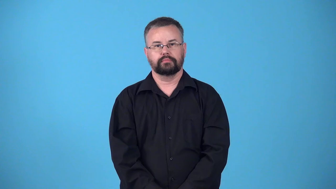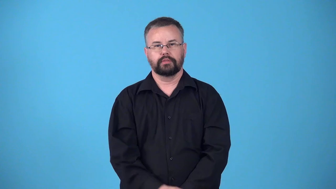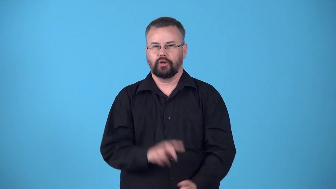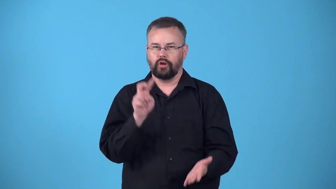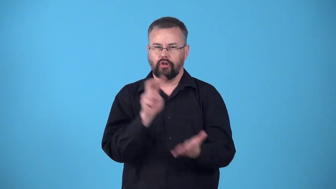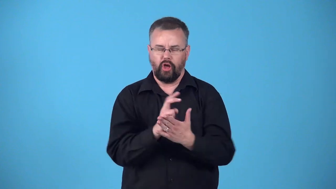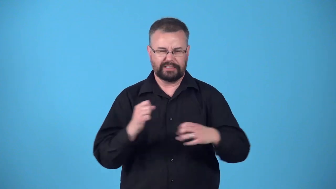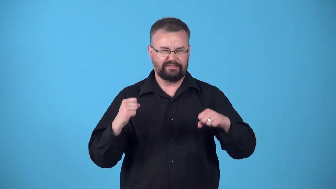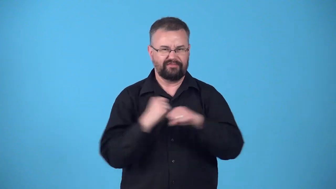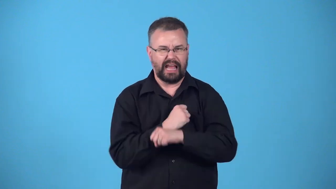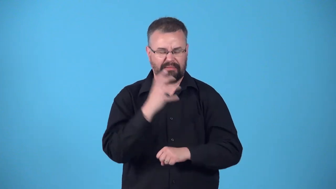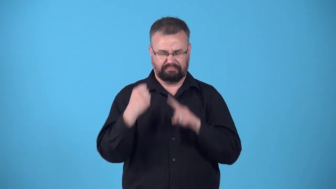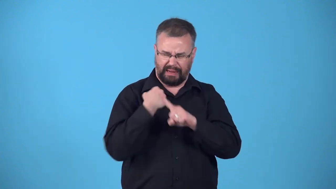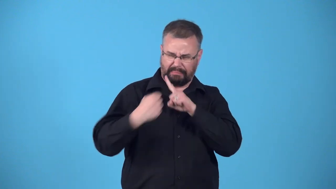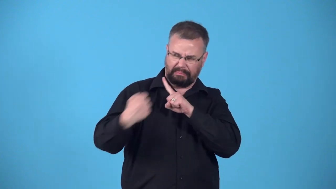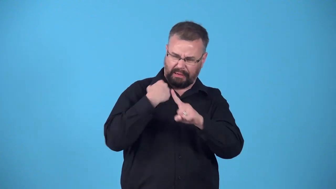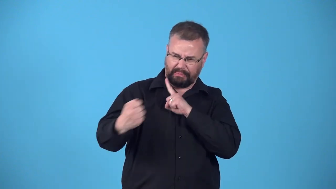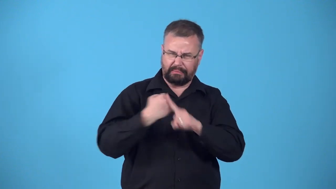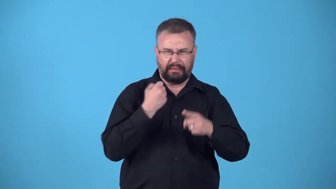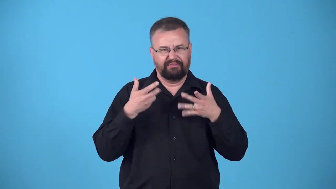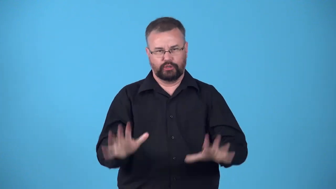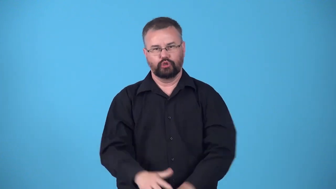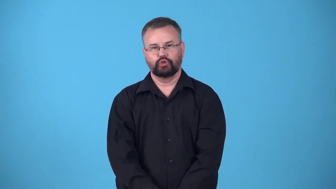got pulverized